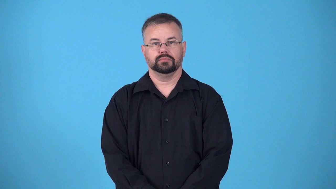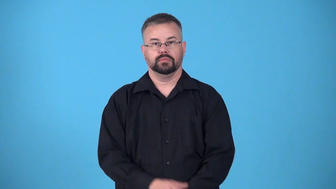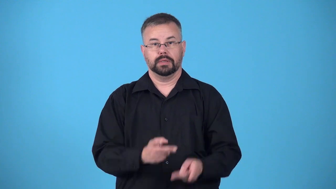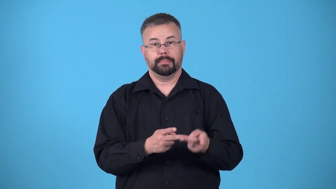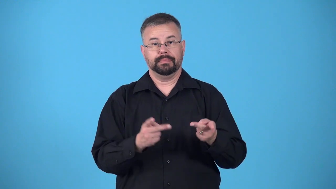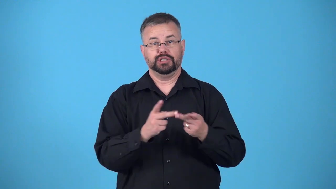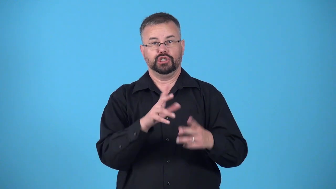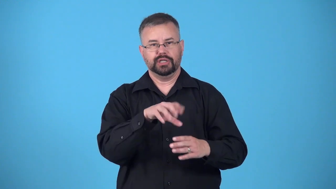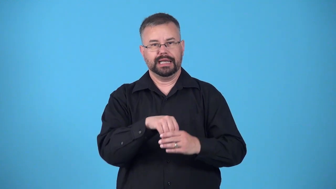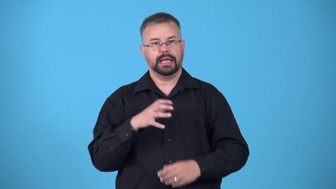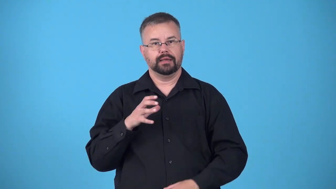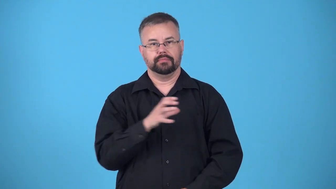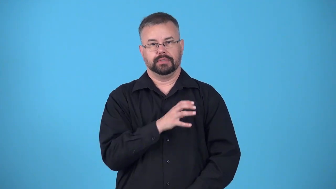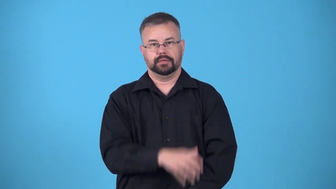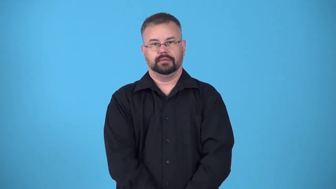seat on a committee